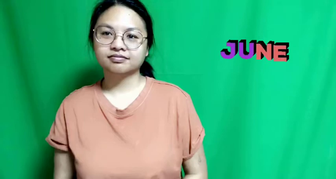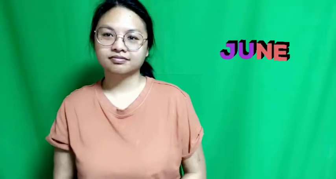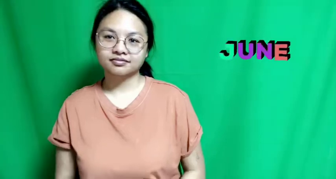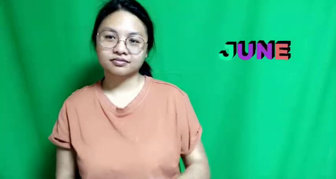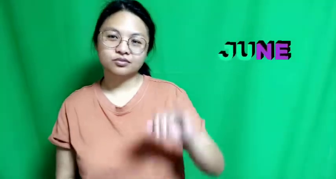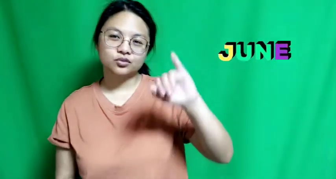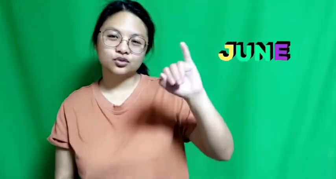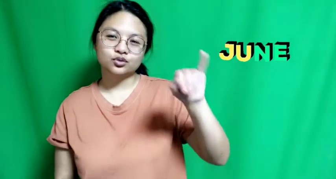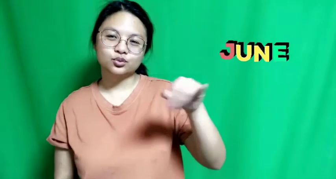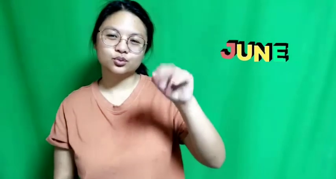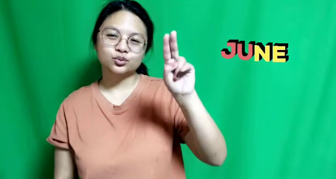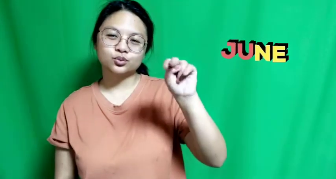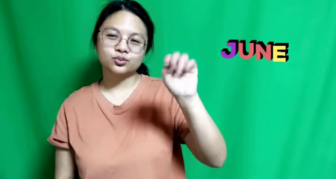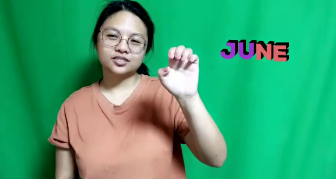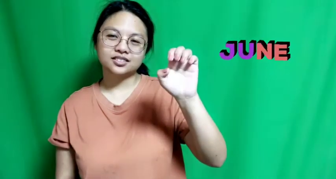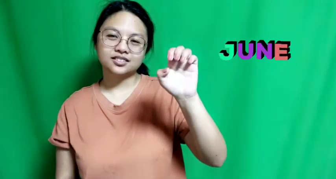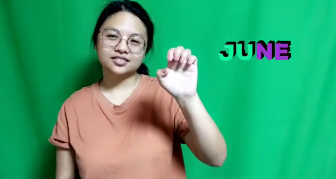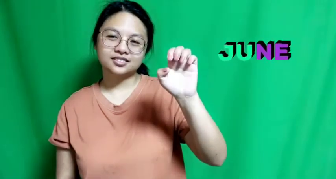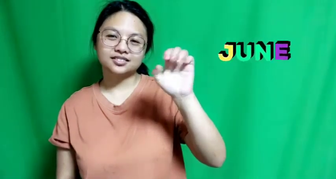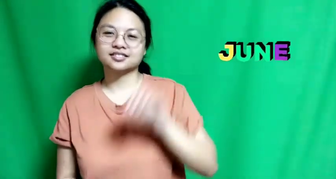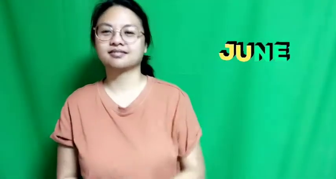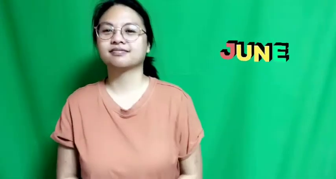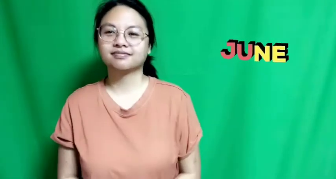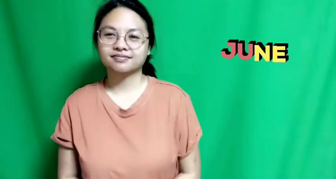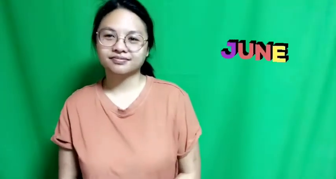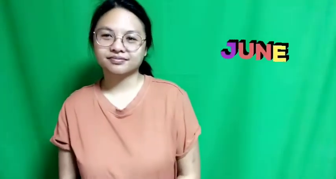JUNE